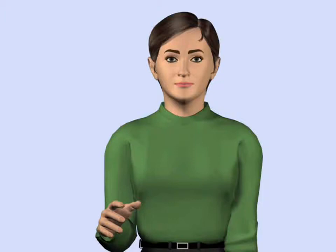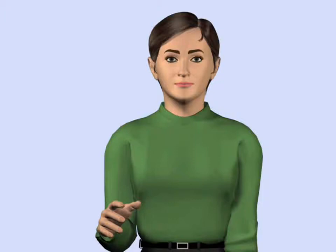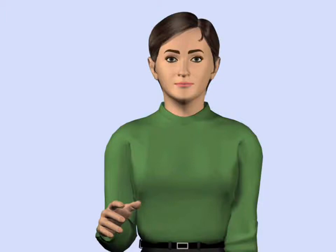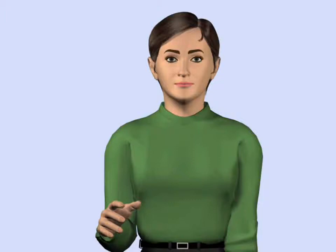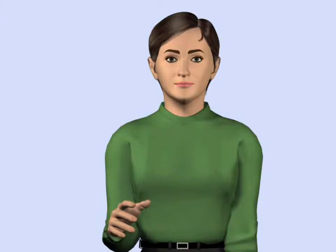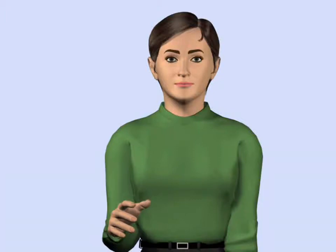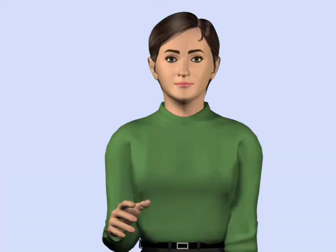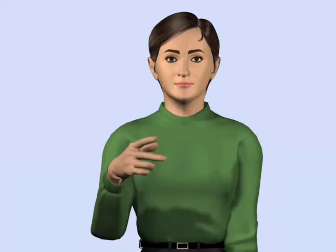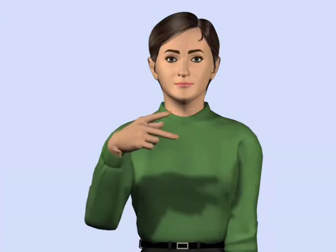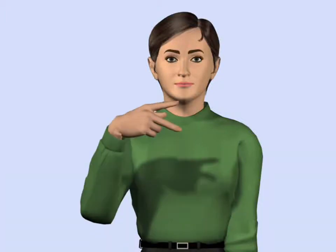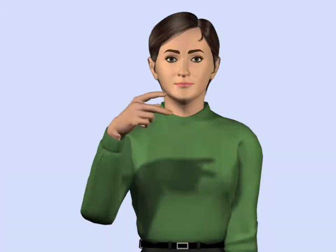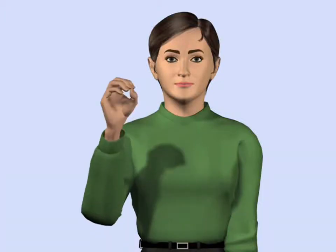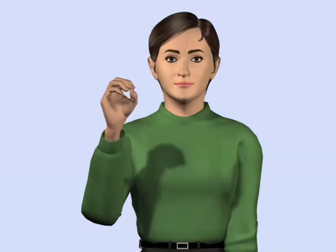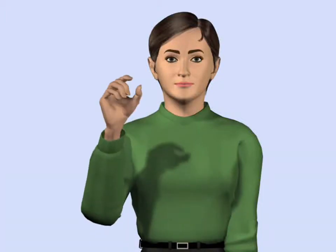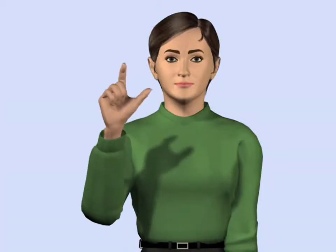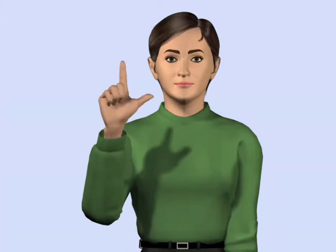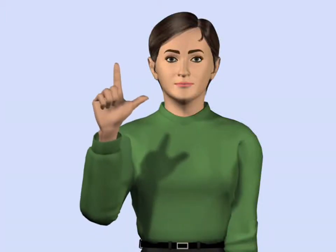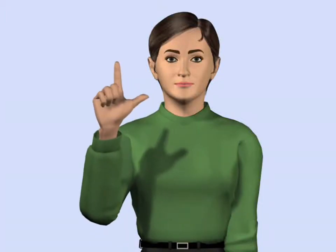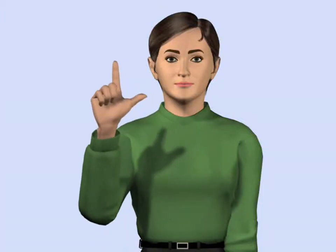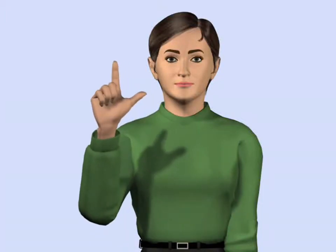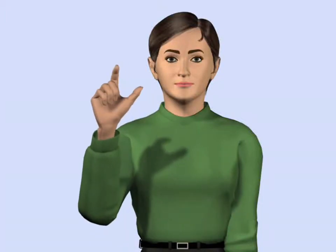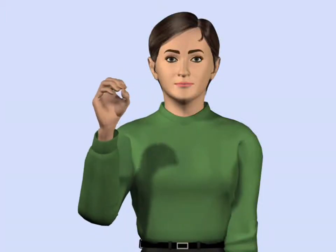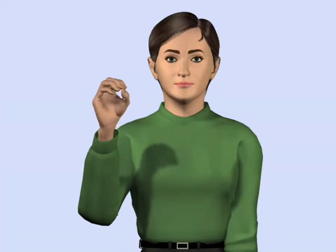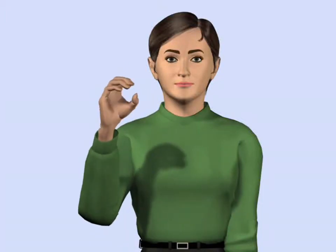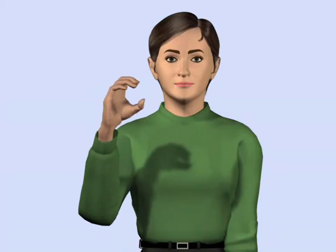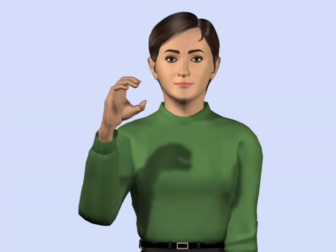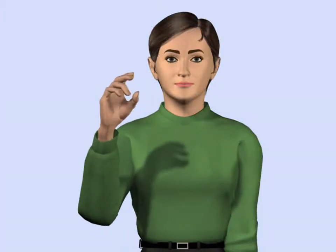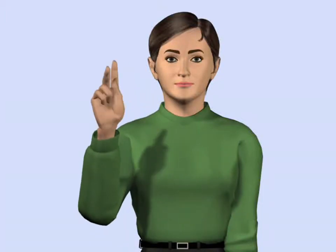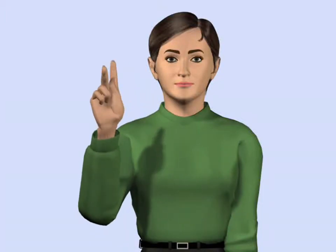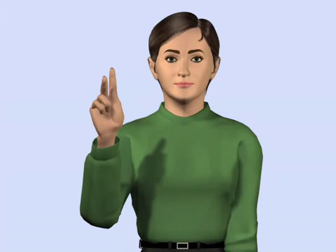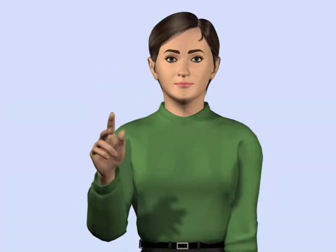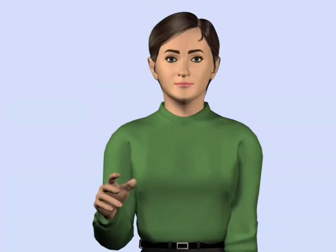pollock